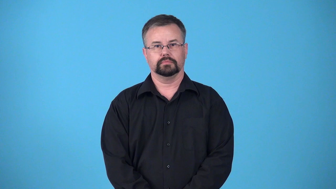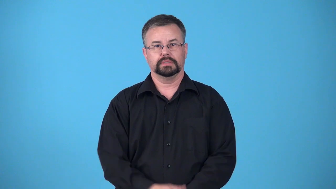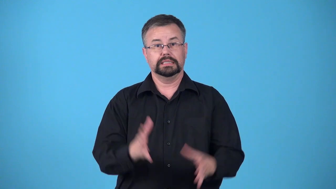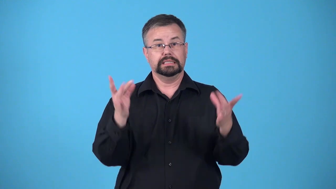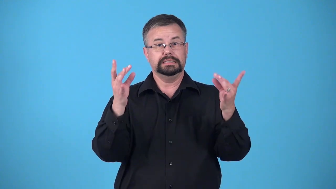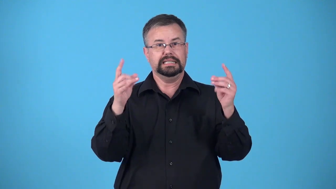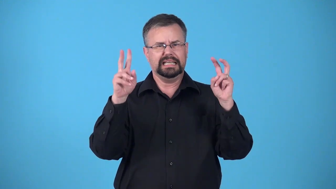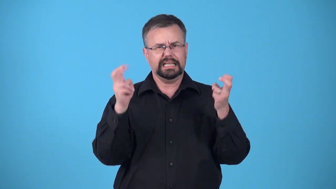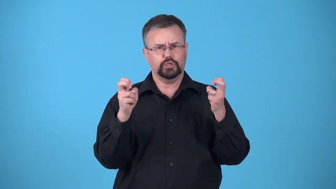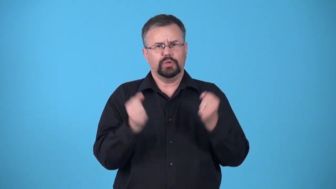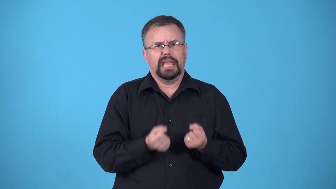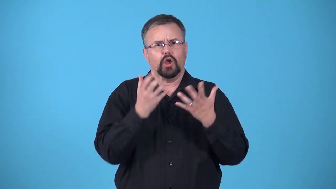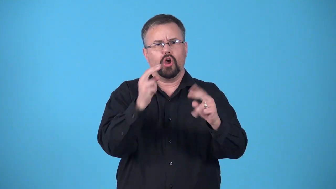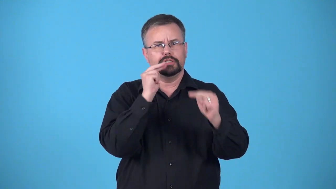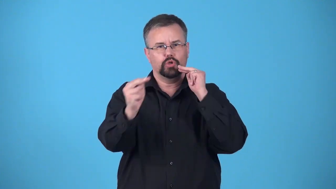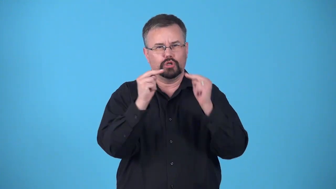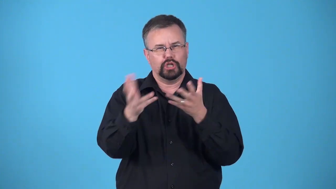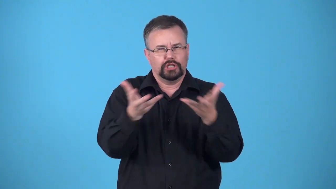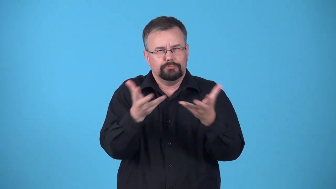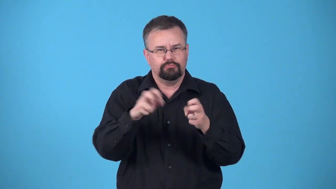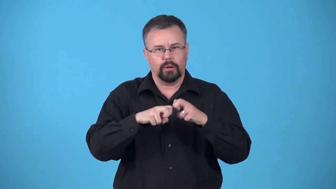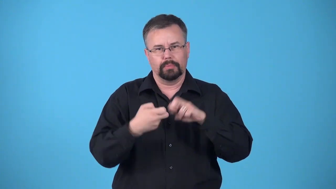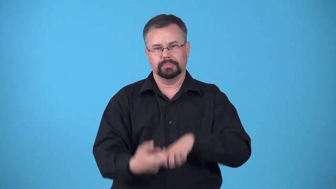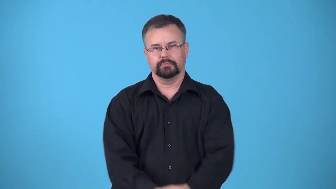sticking point